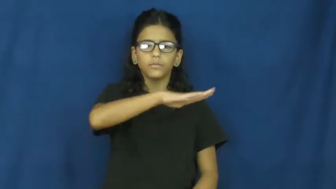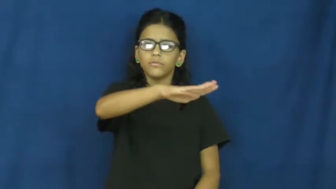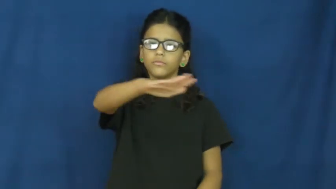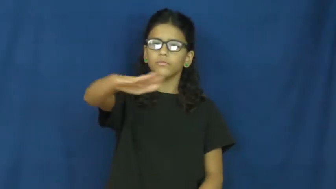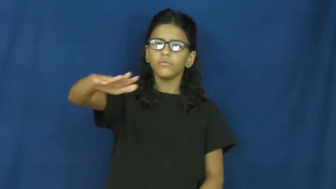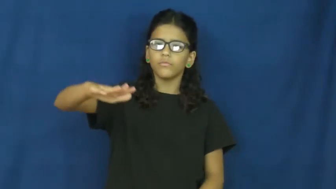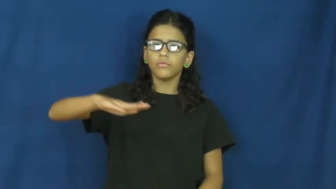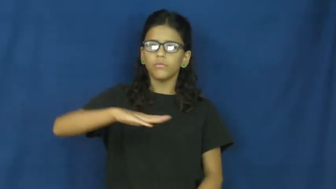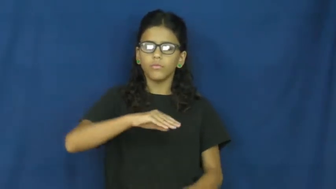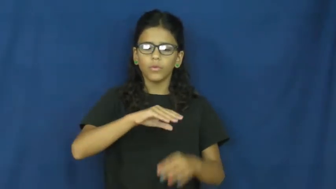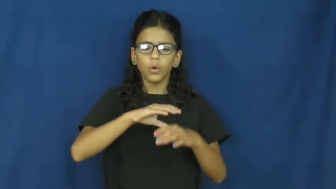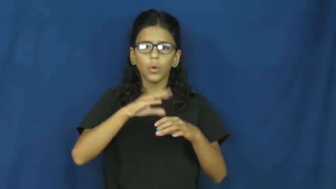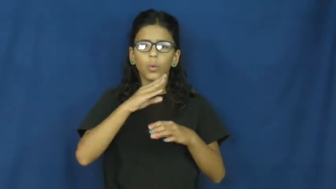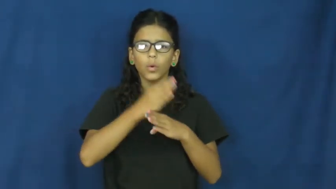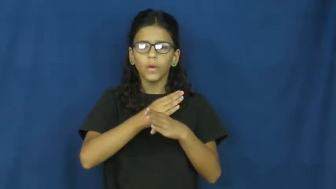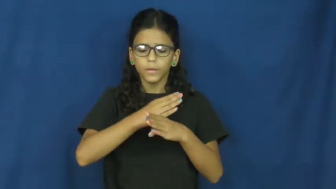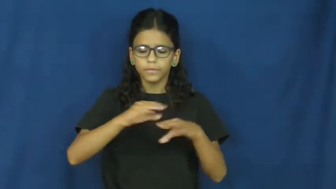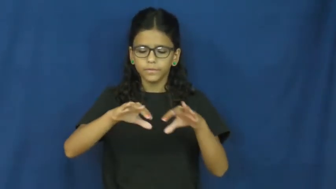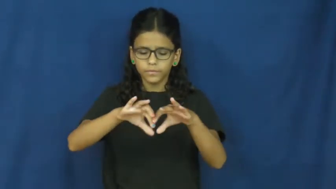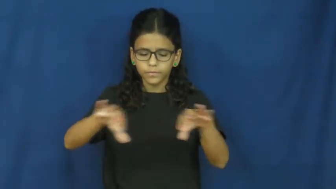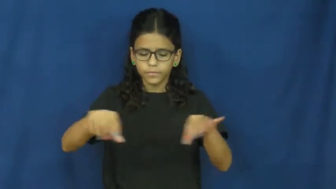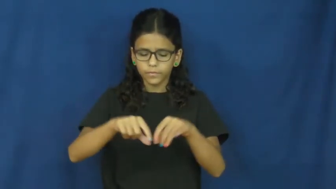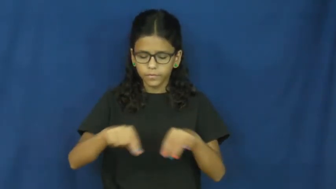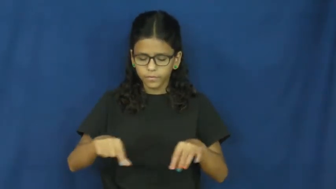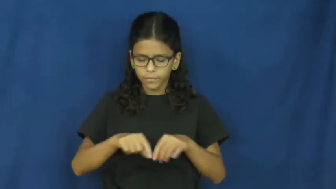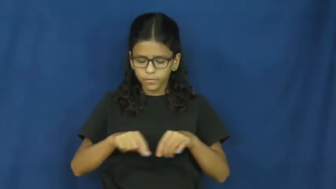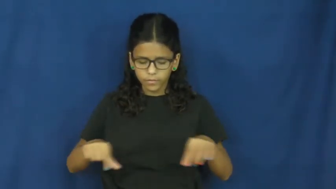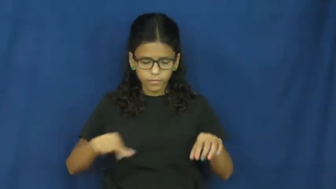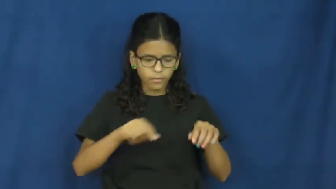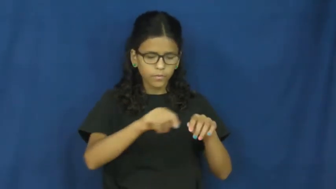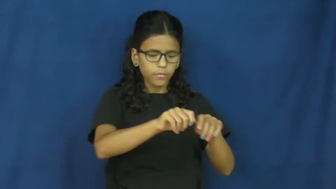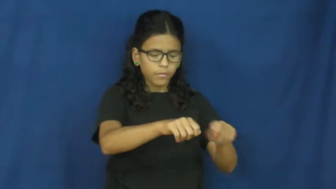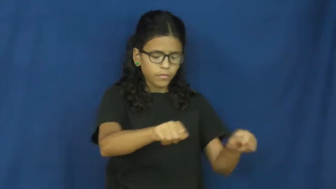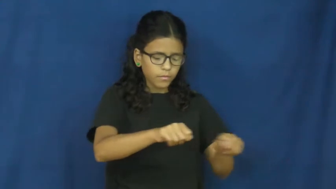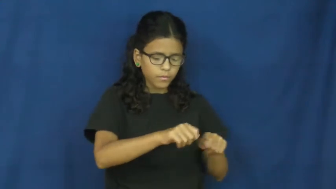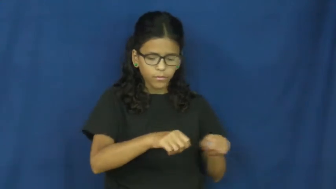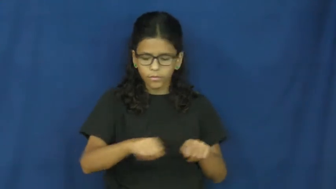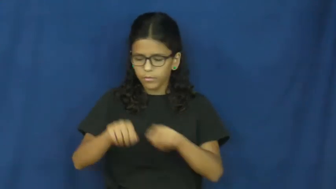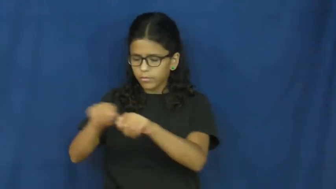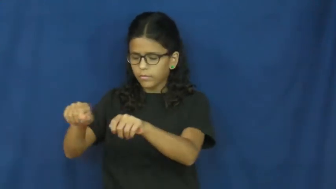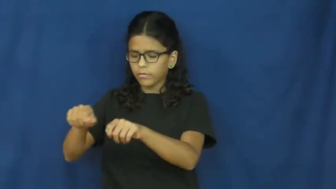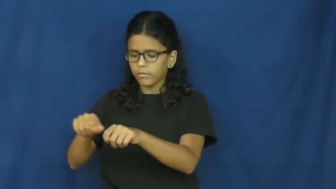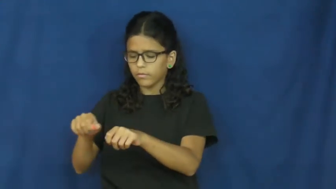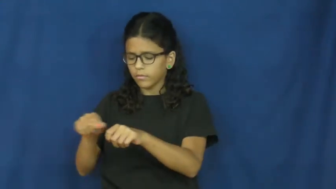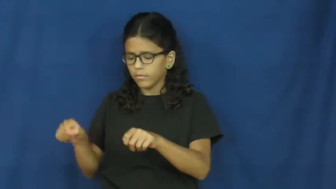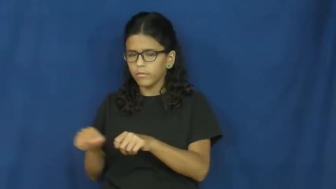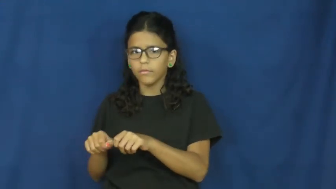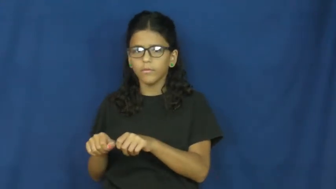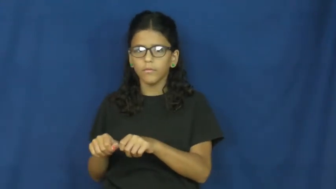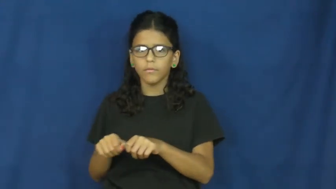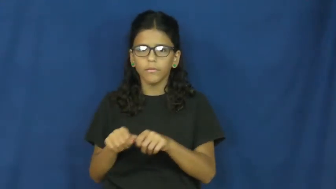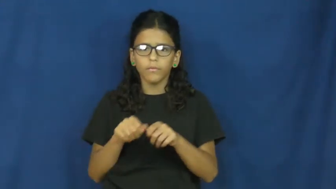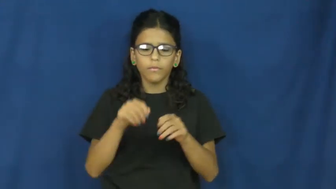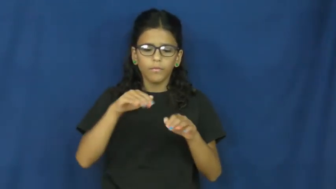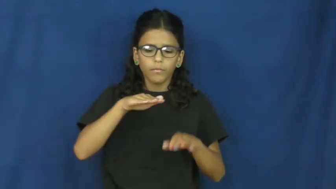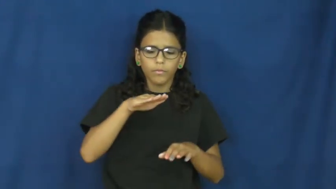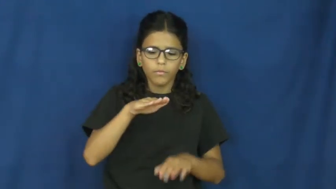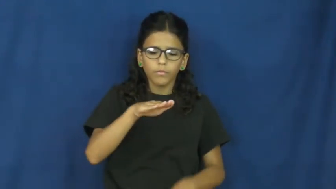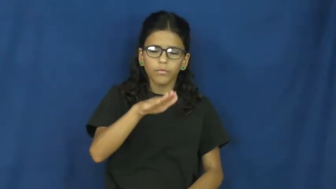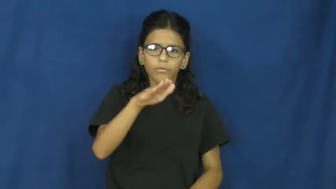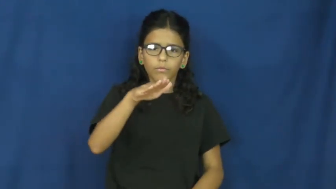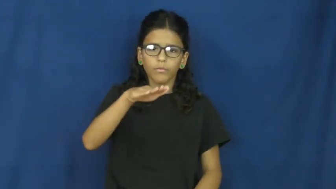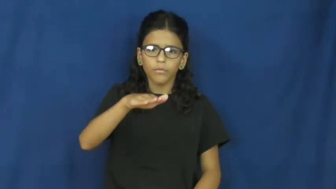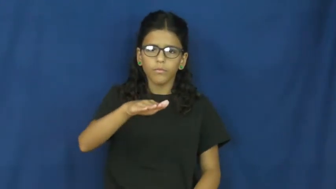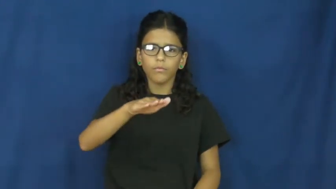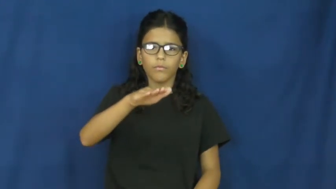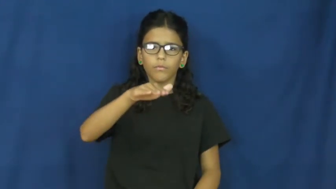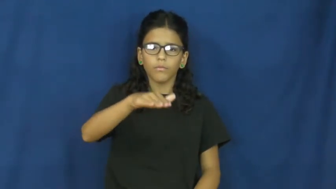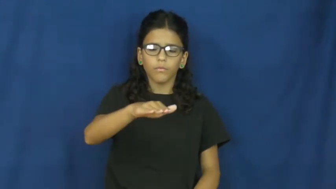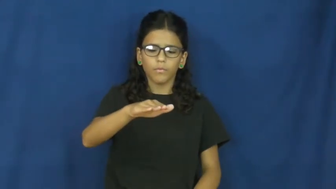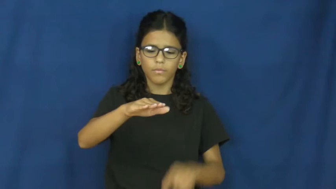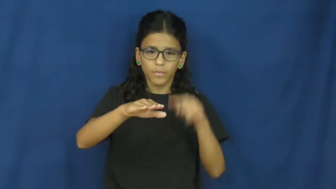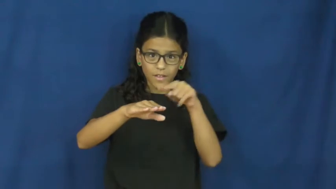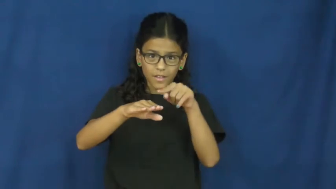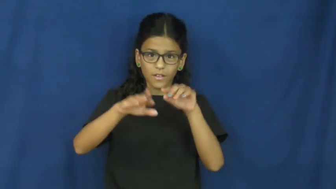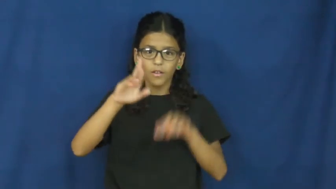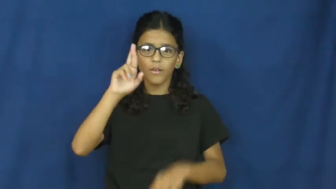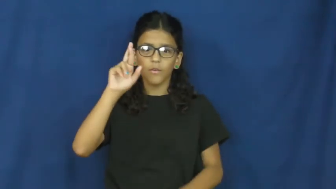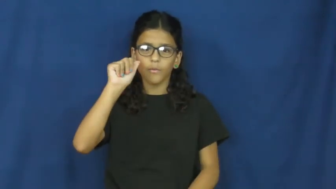raft